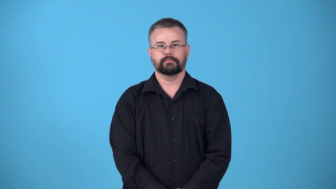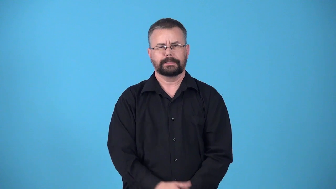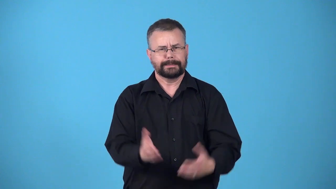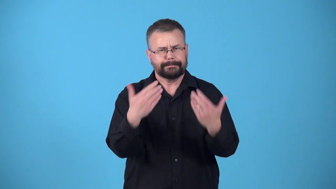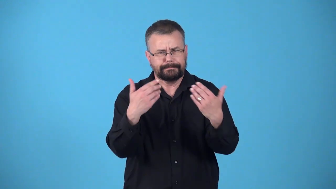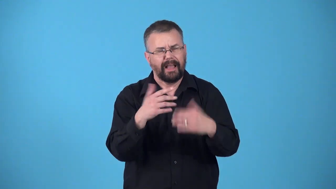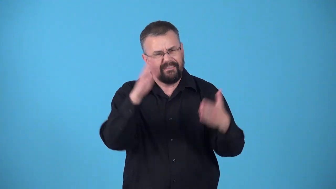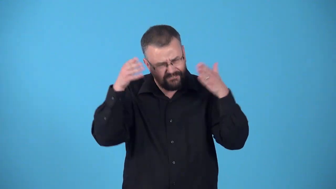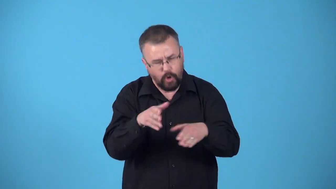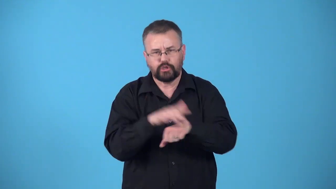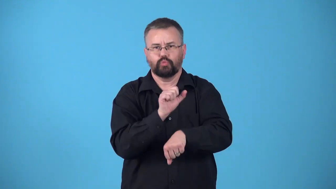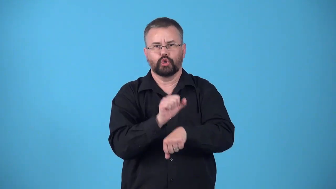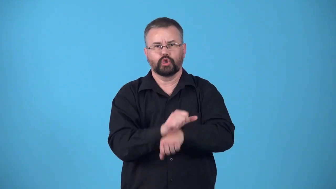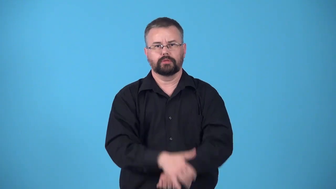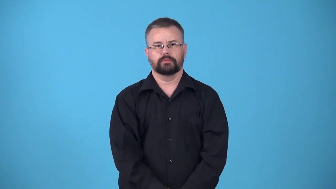get your head in the game